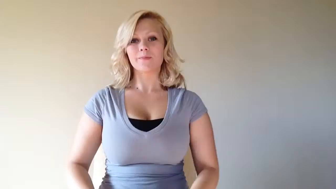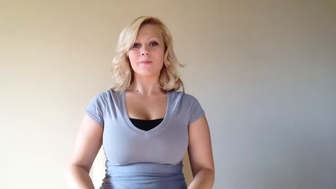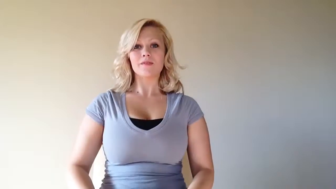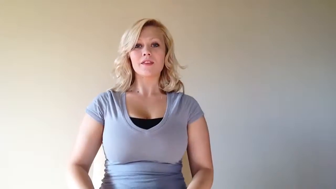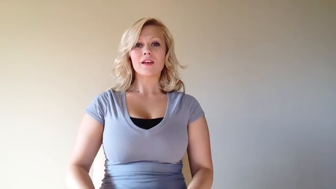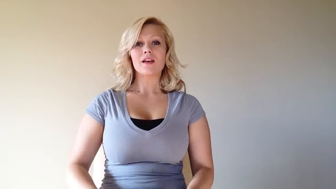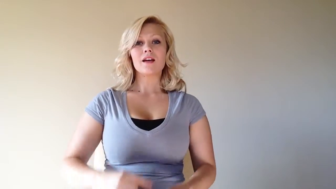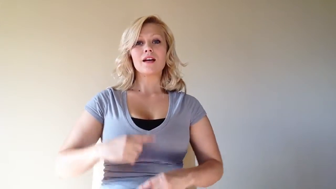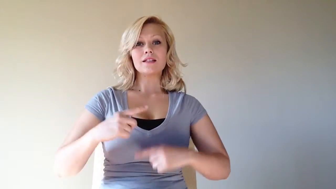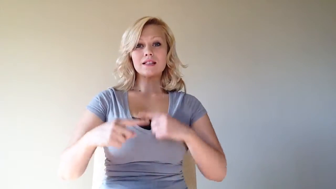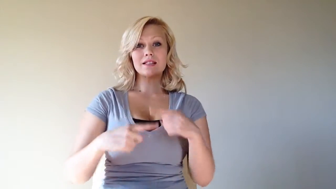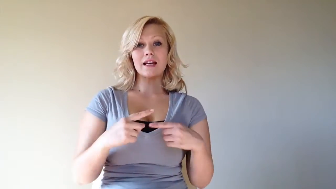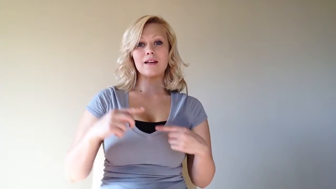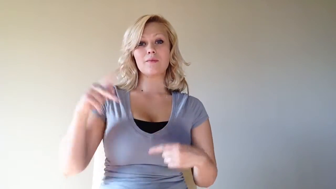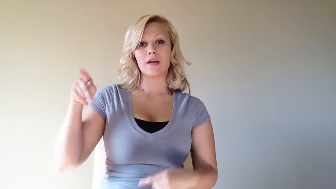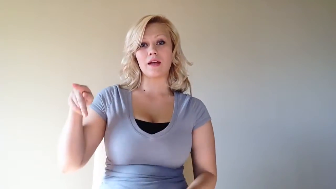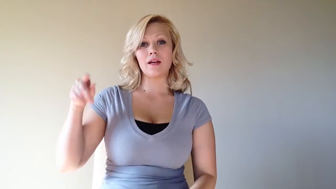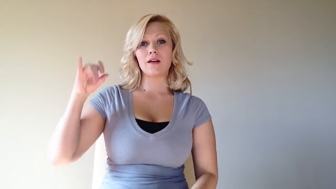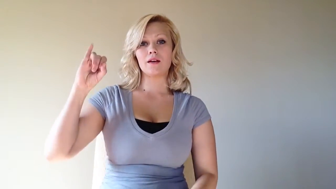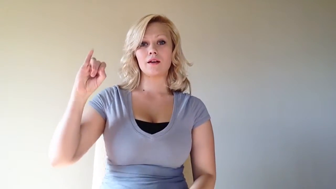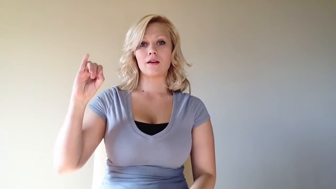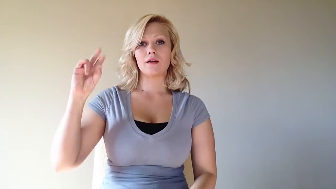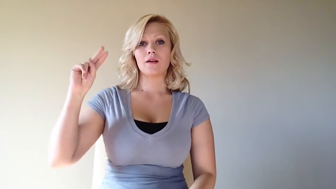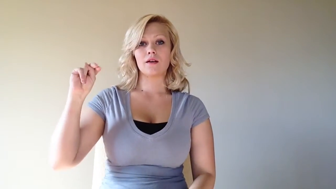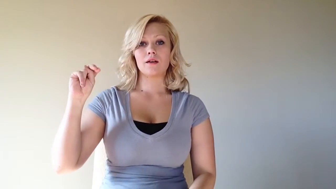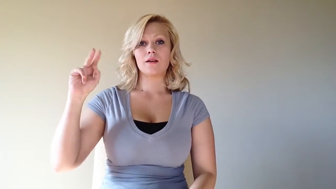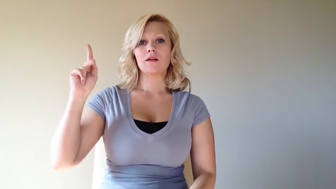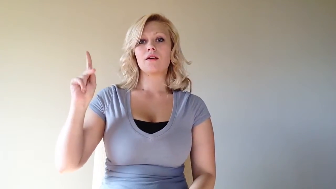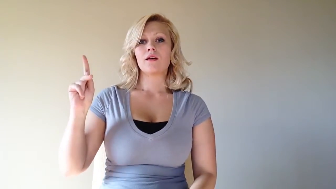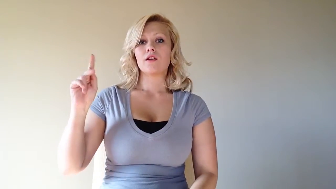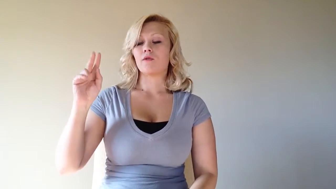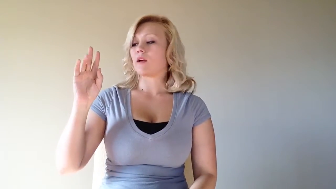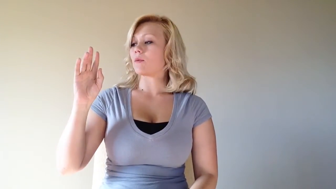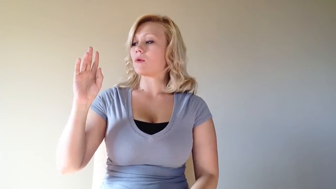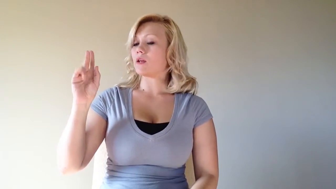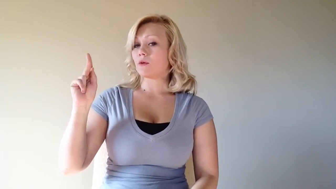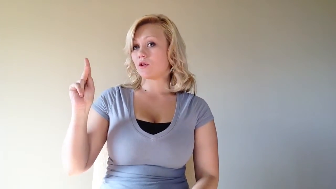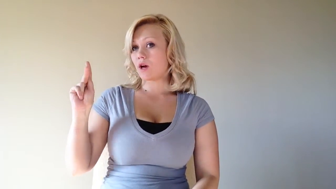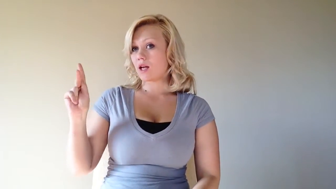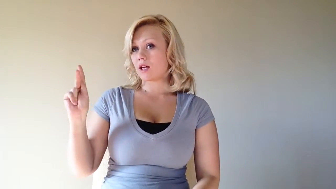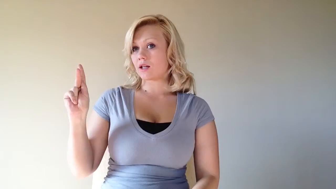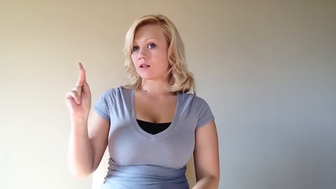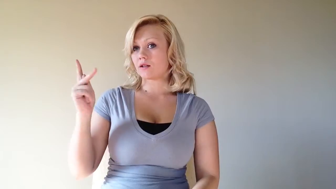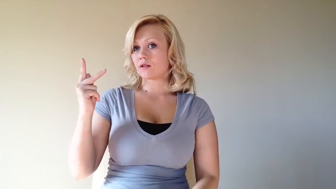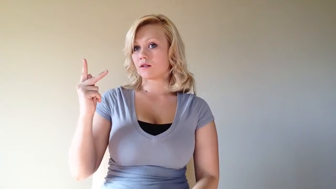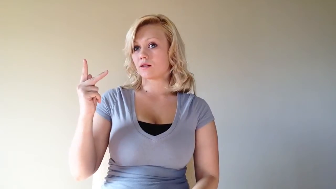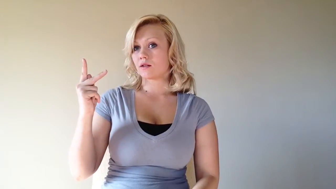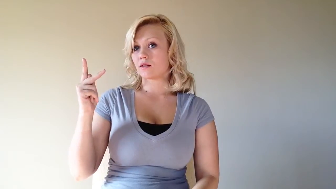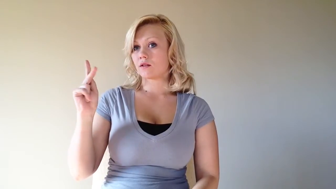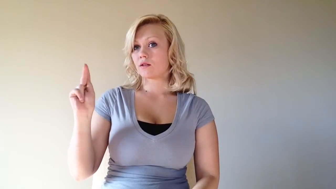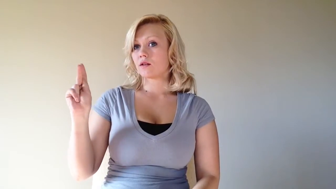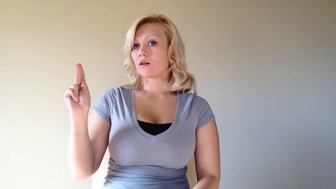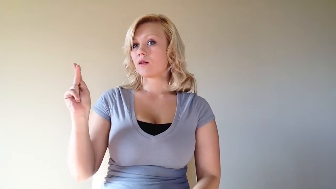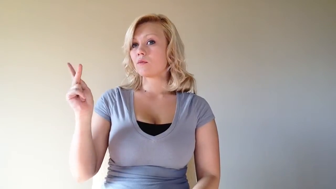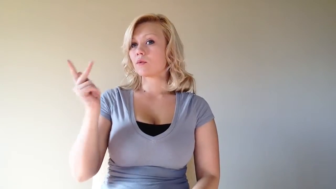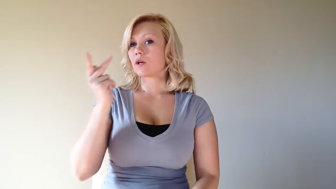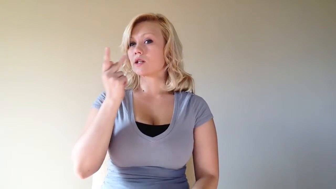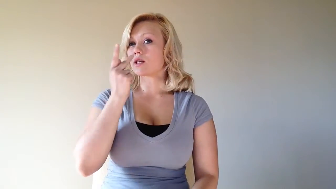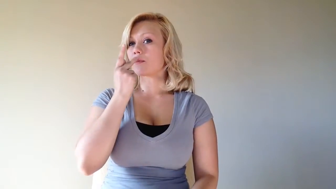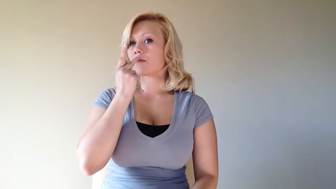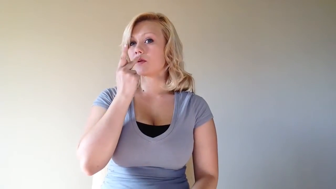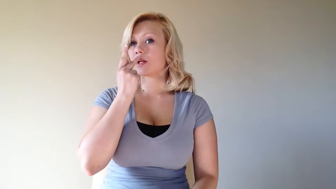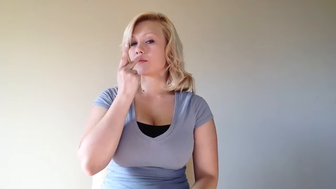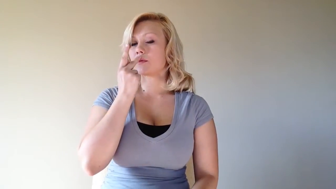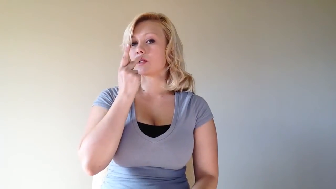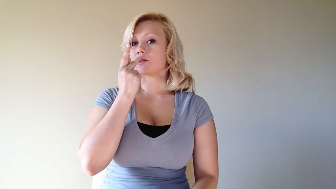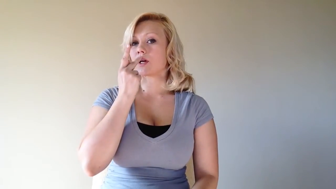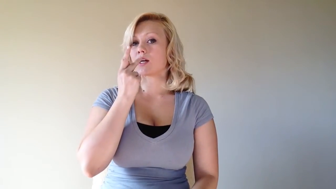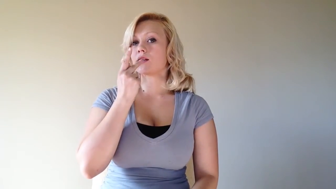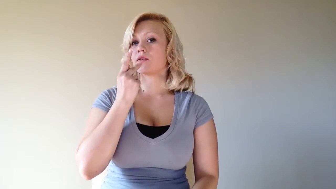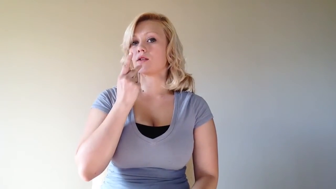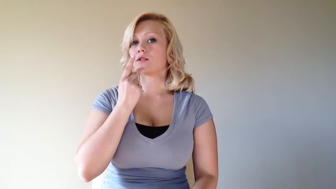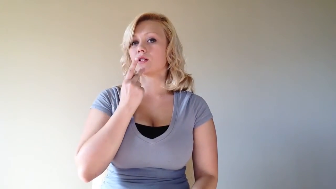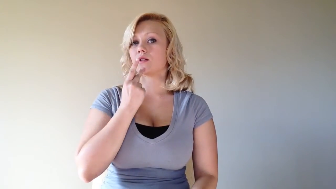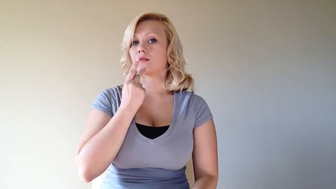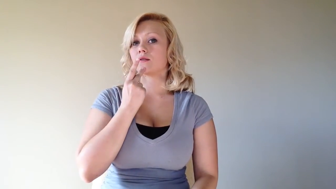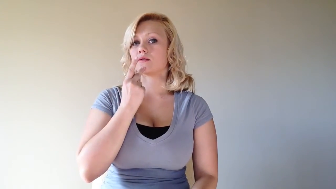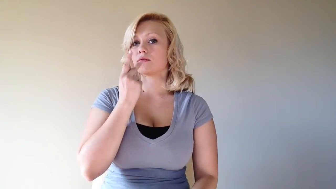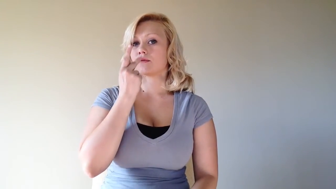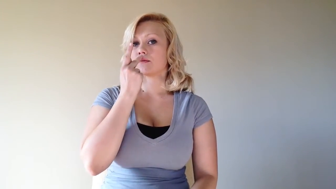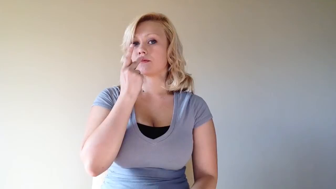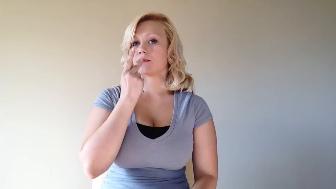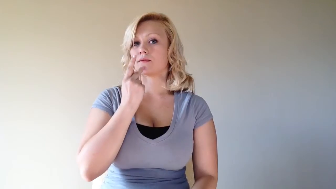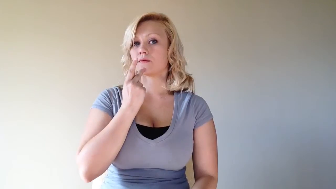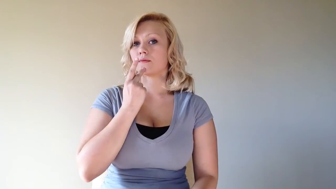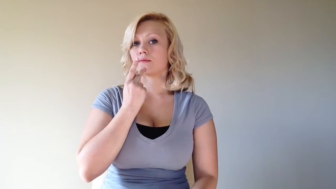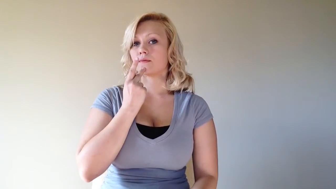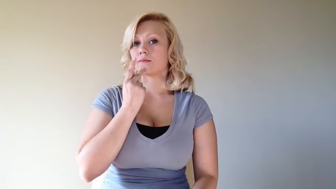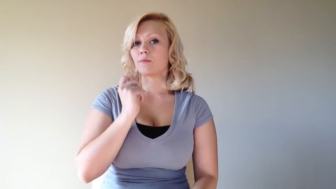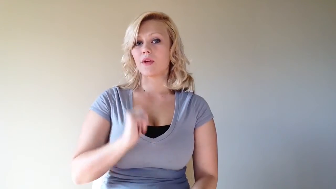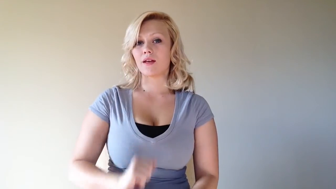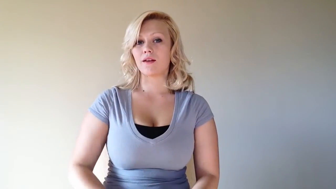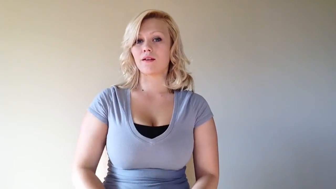Pink